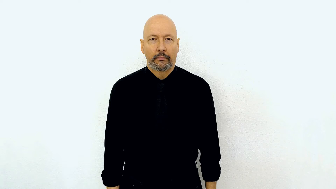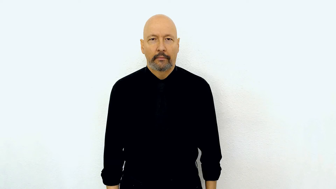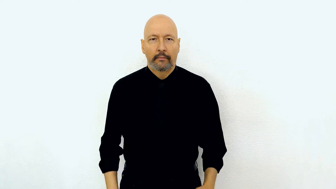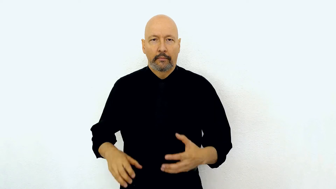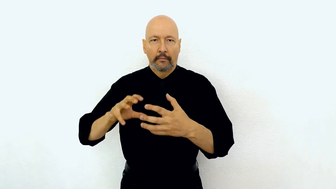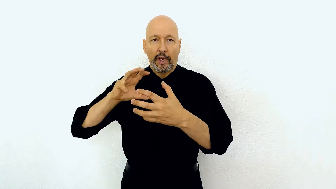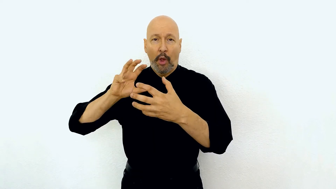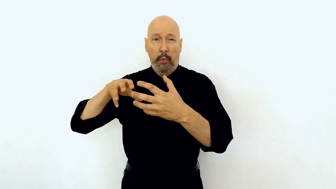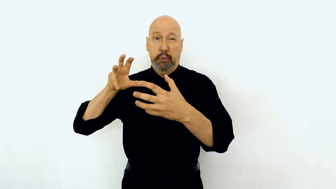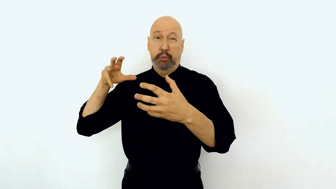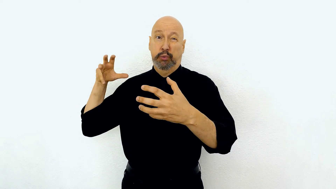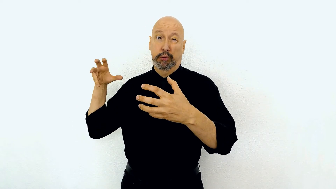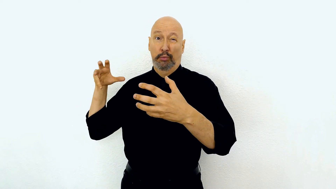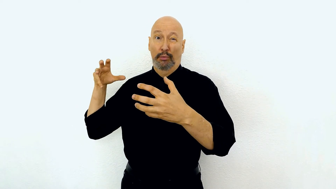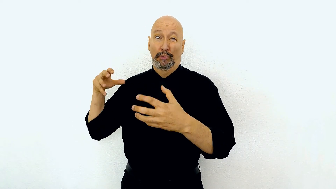SPIN out of control [two claw-hands version]